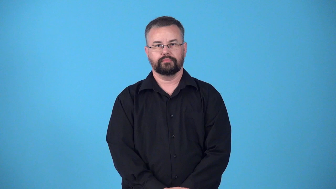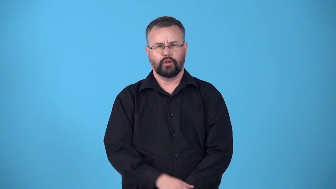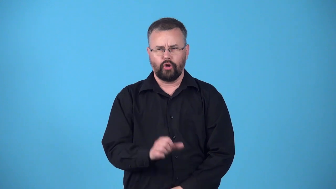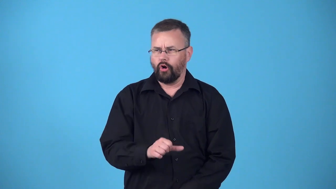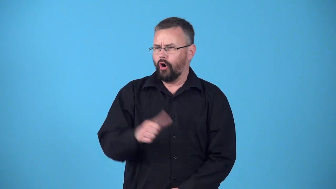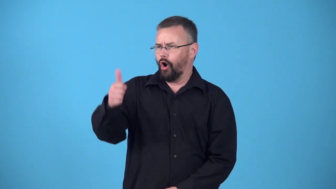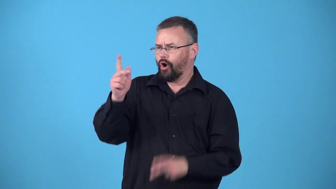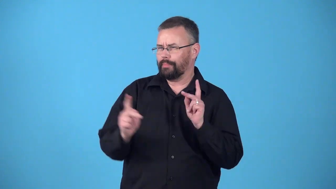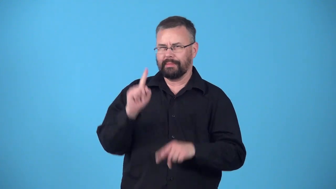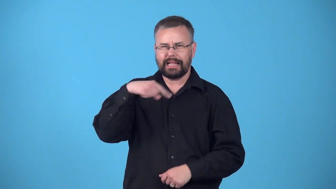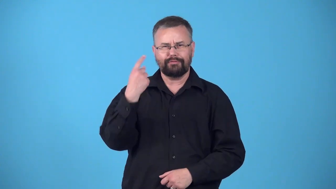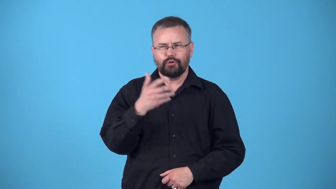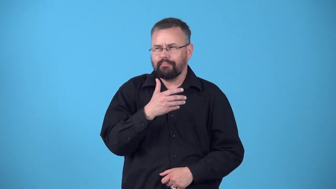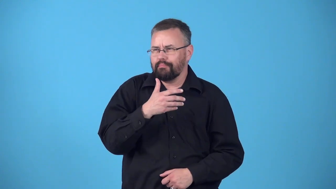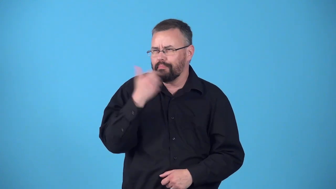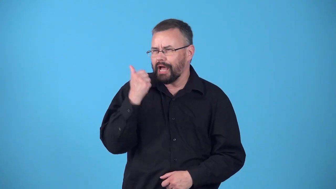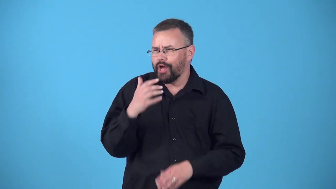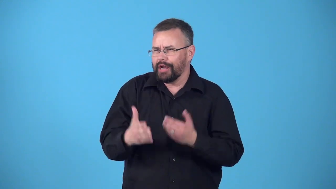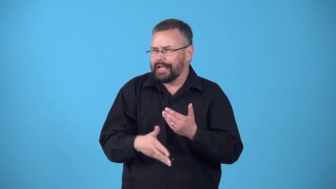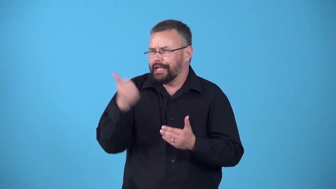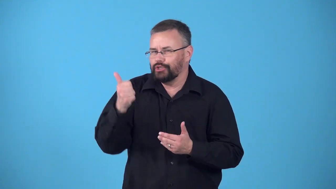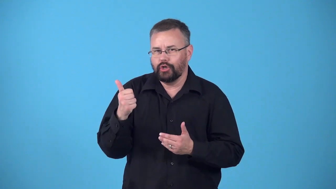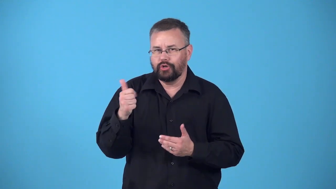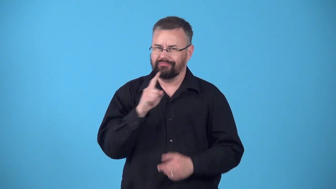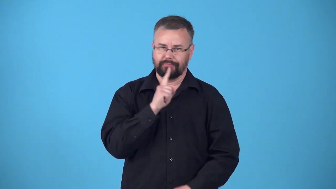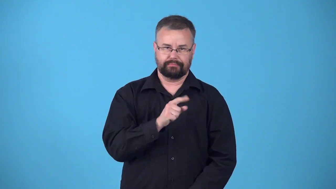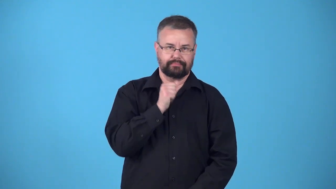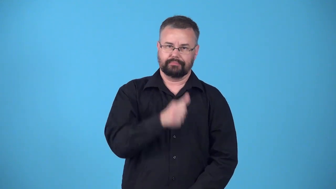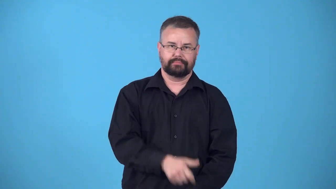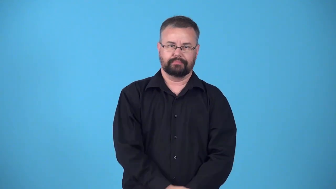grass is always greener on the other side